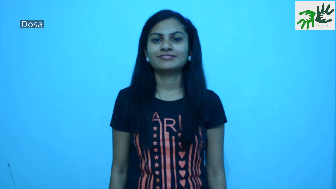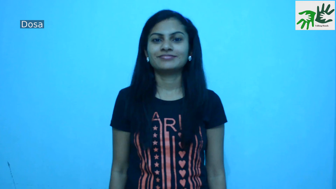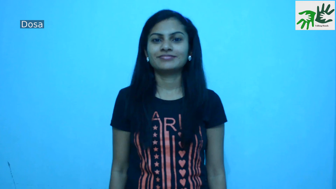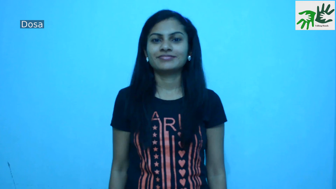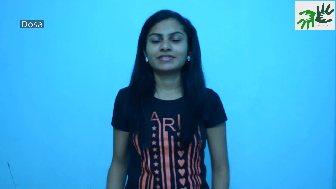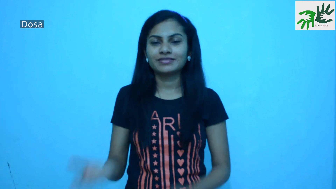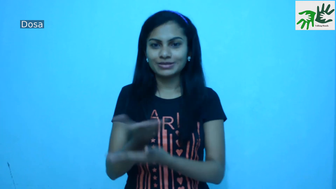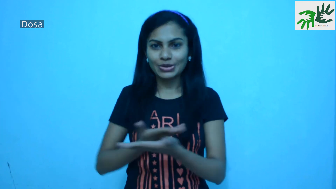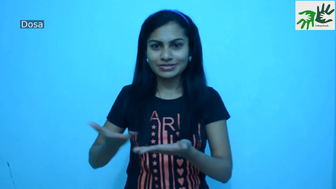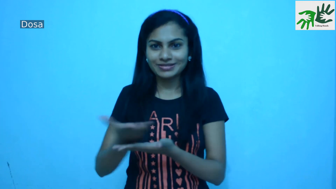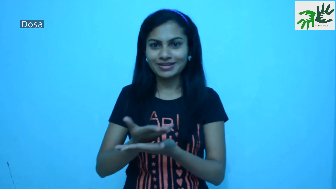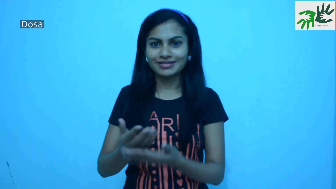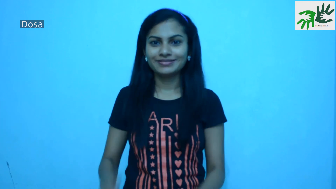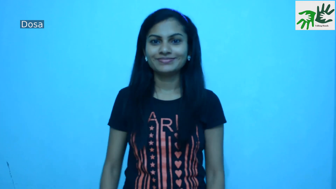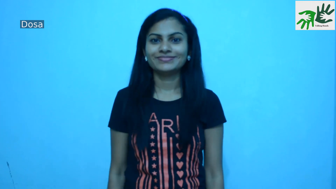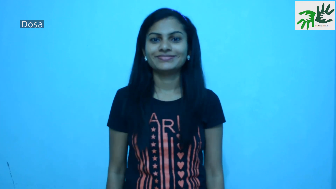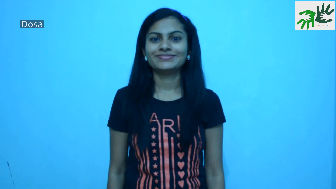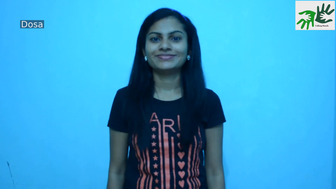Dosa